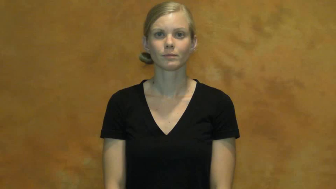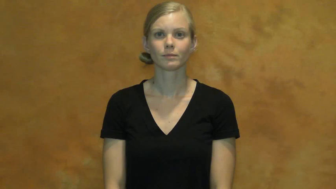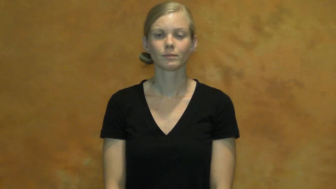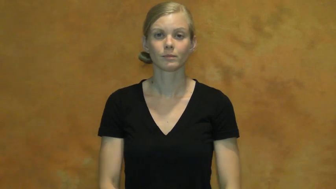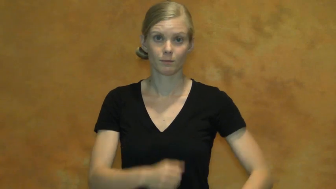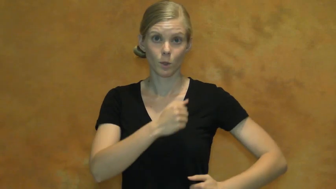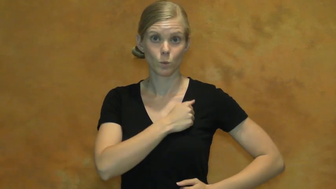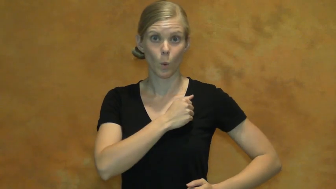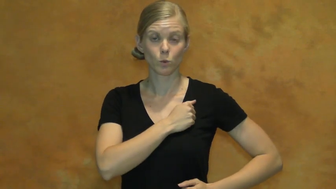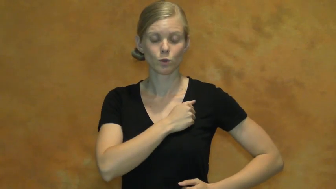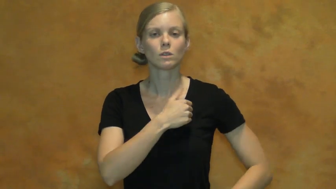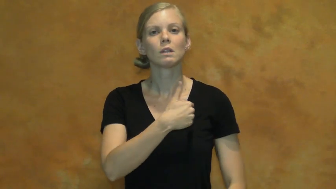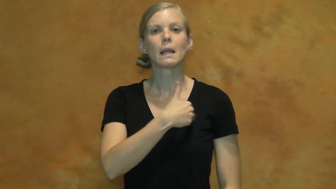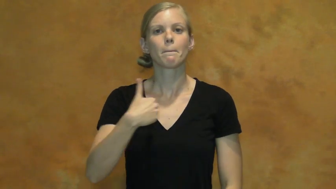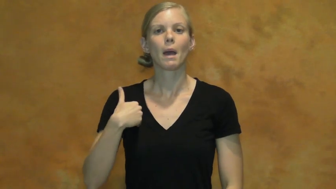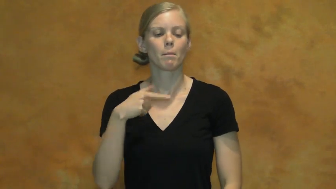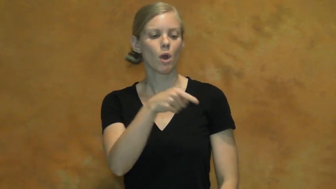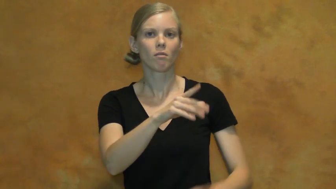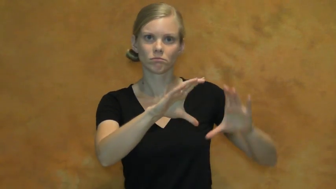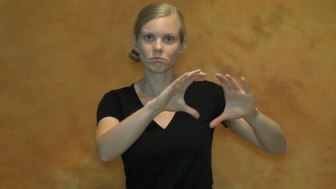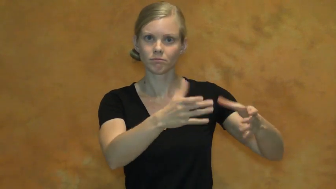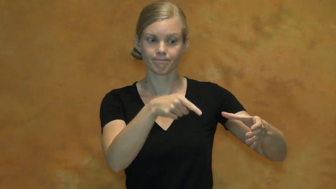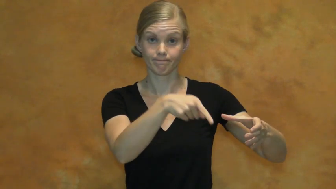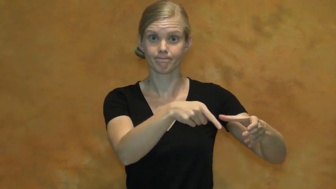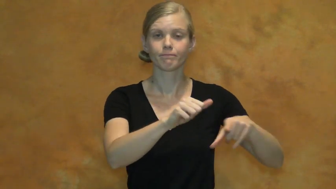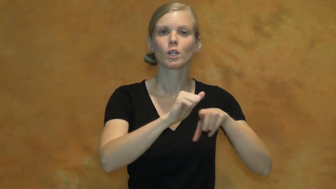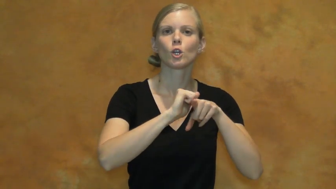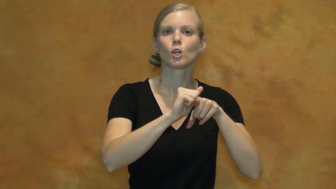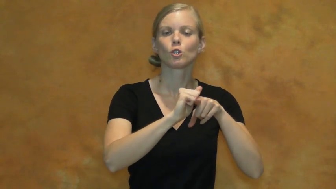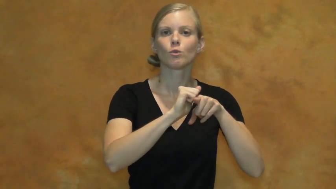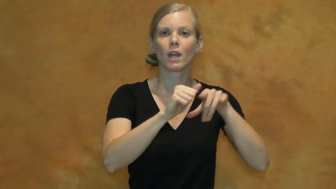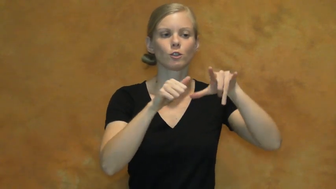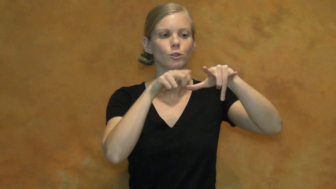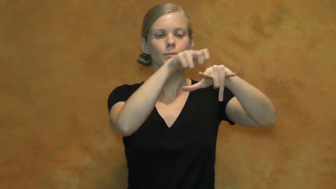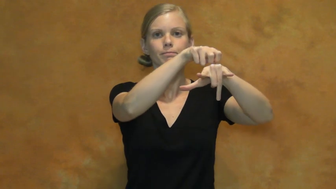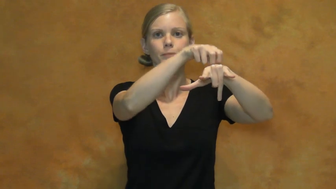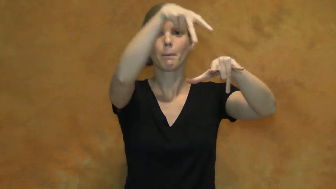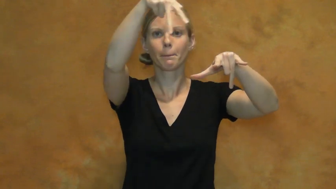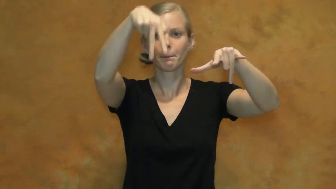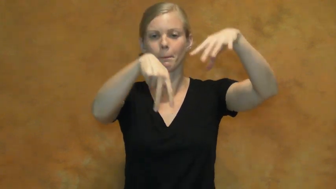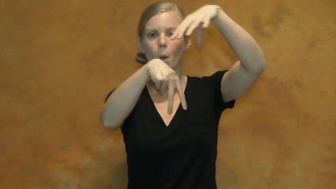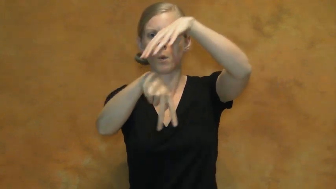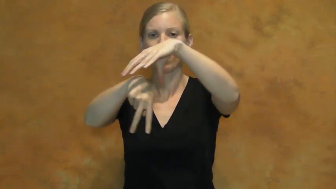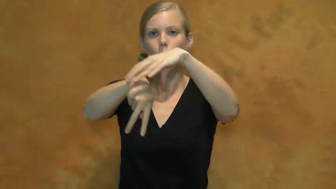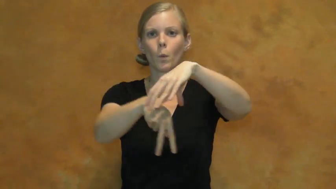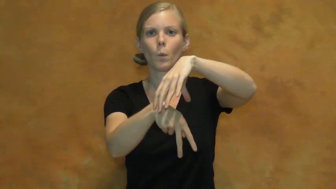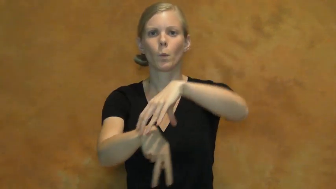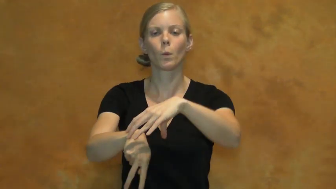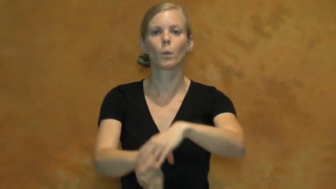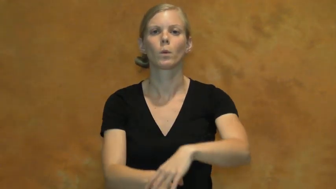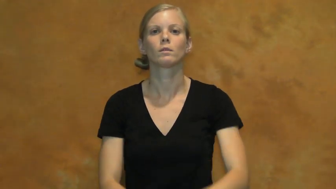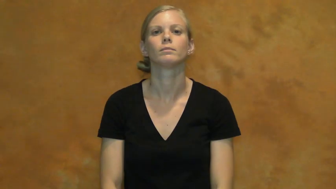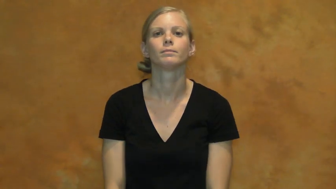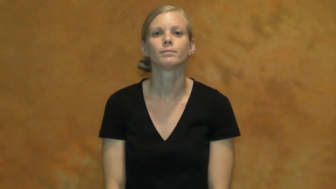paratrooper